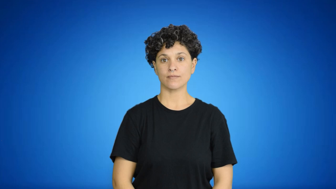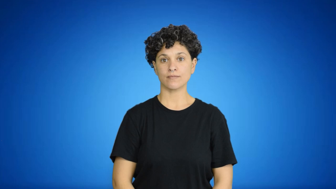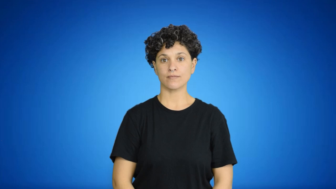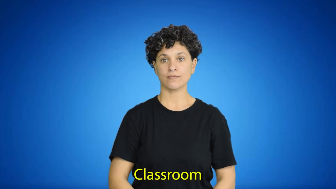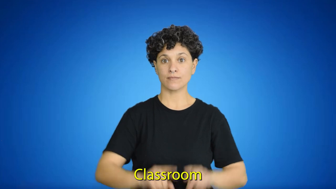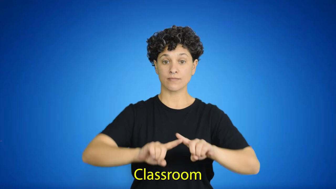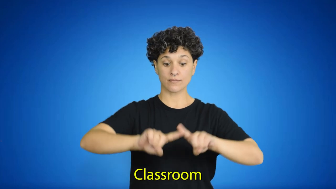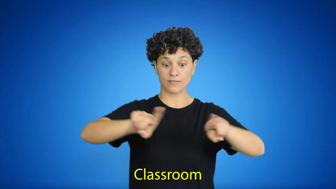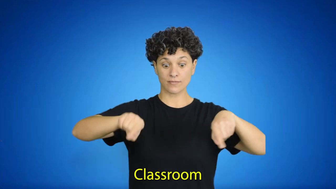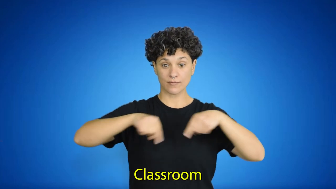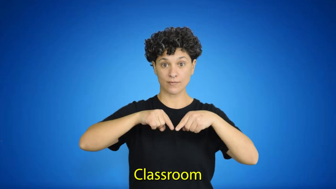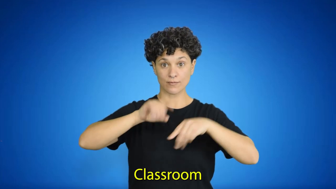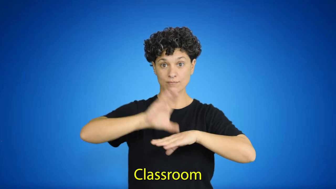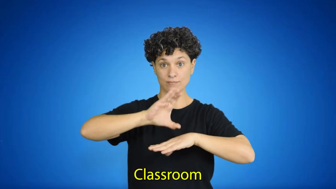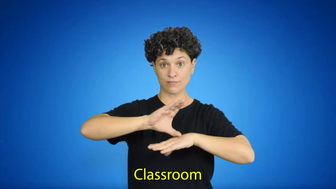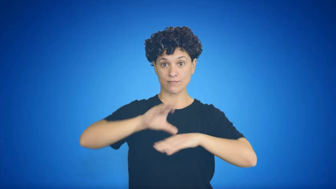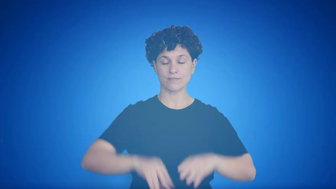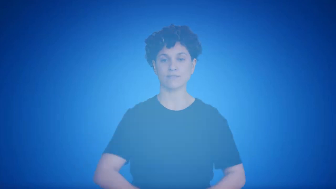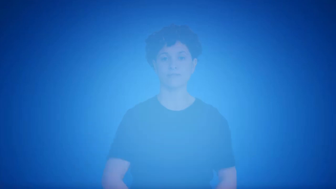Classroom